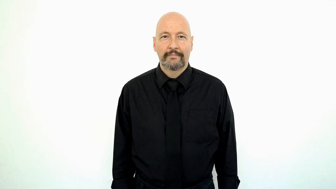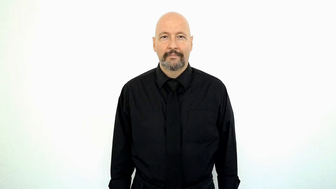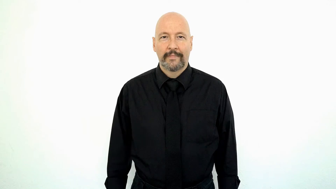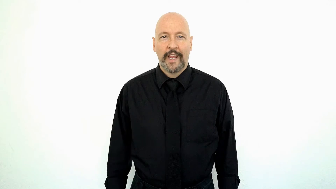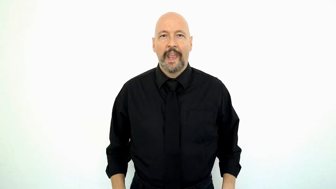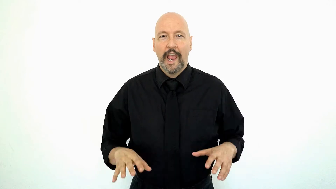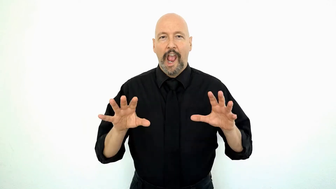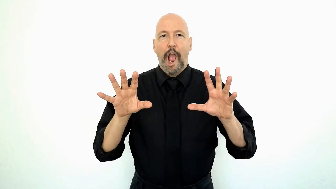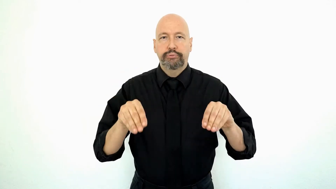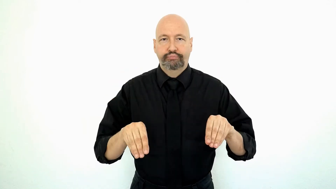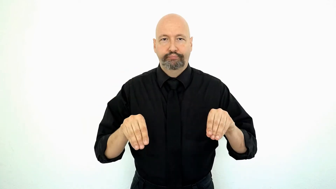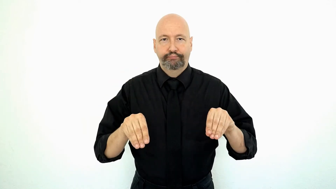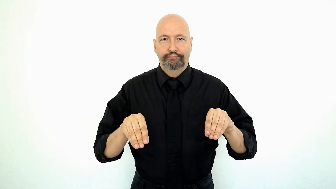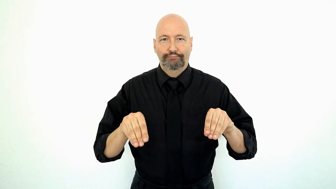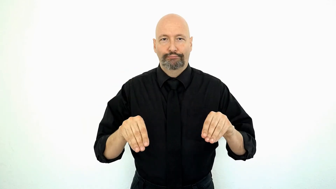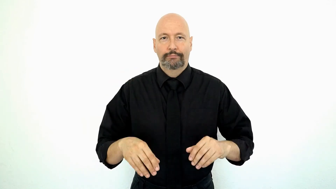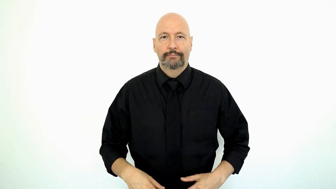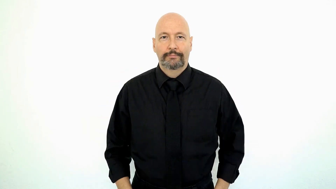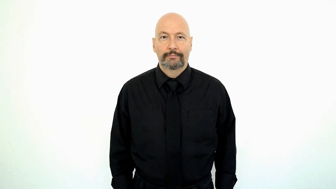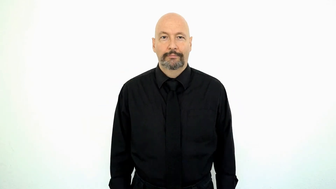POWER-OFF